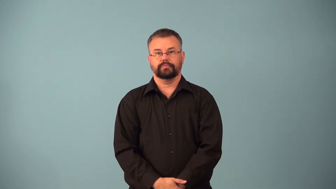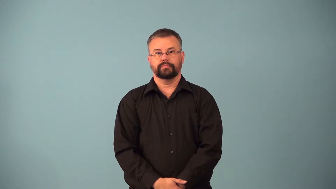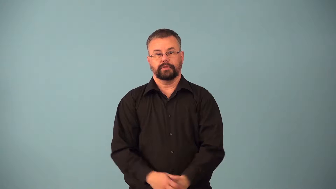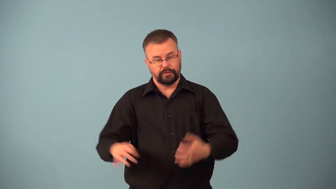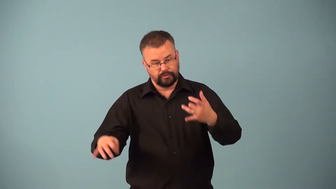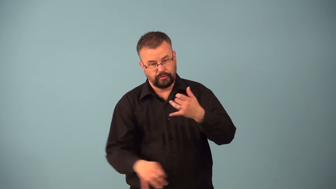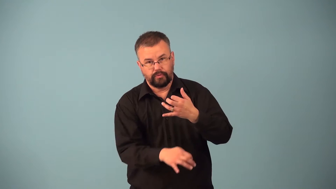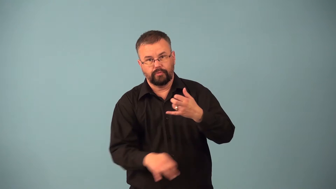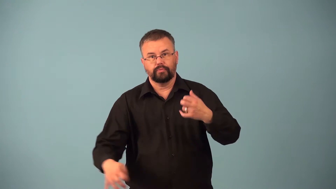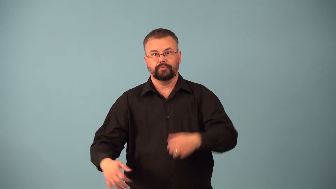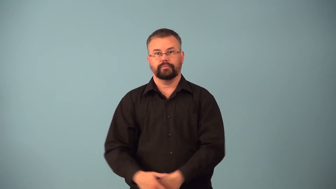cello